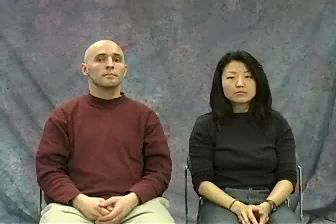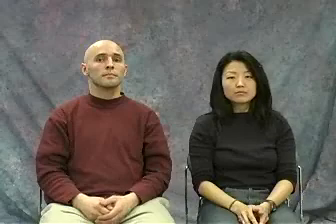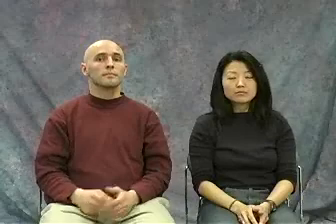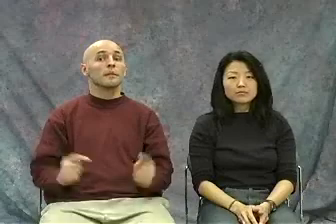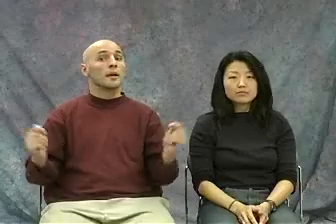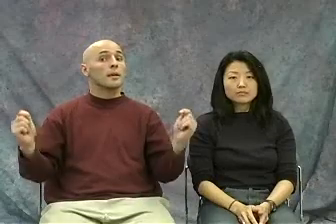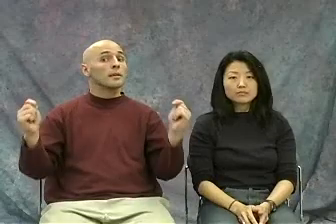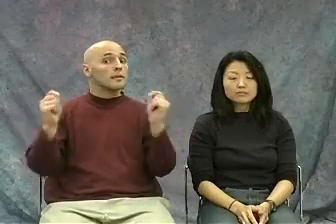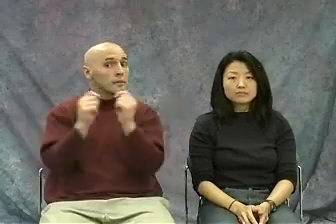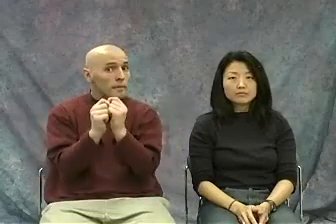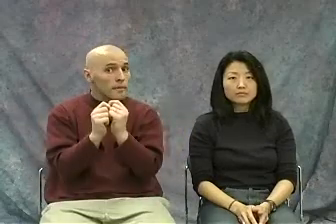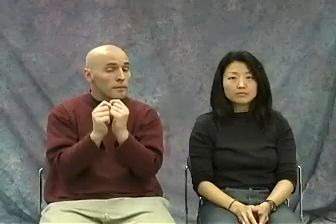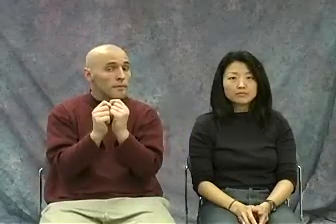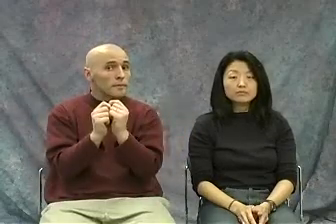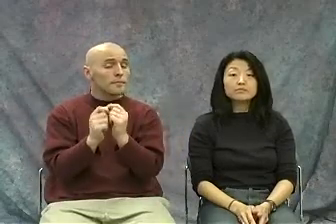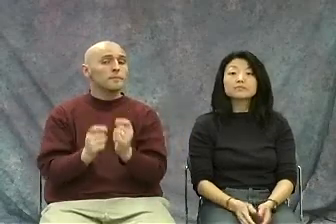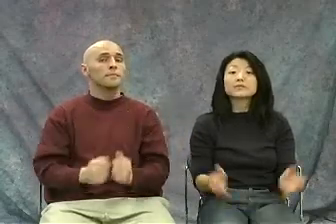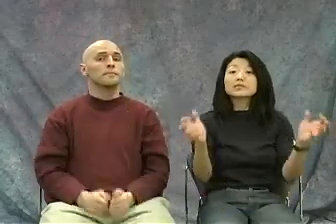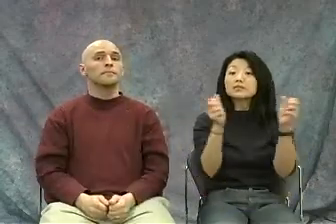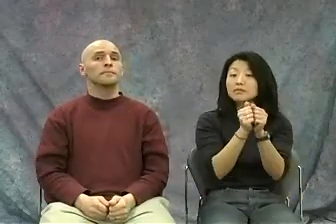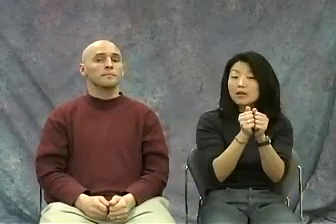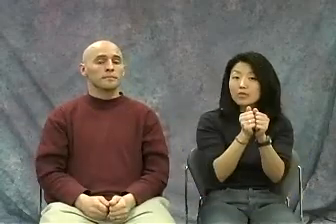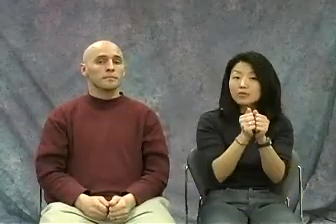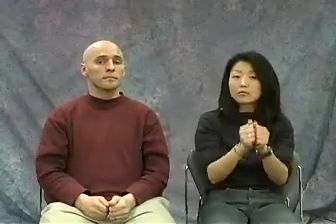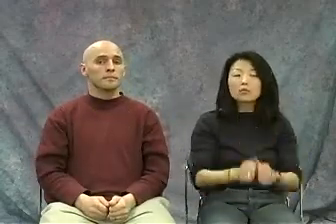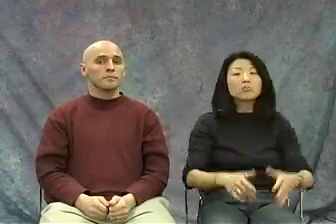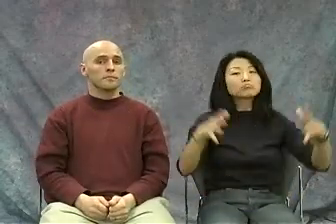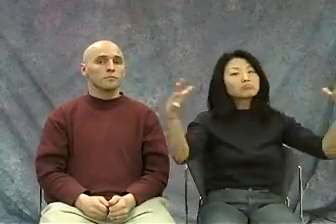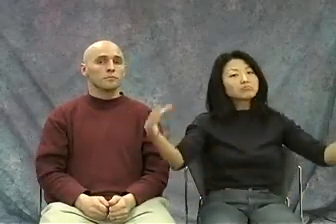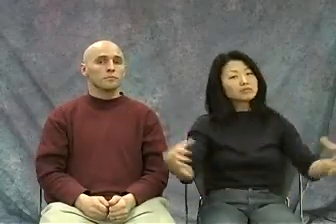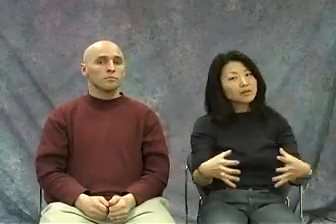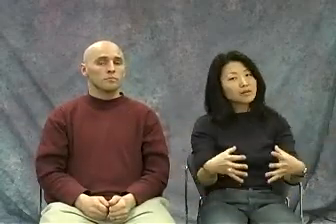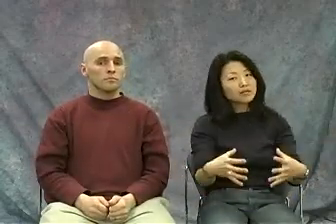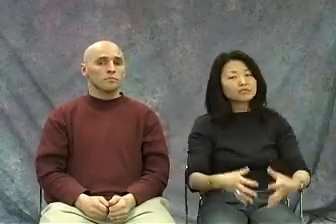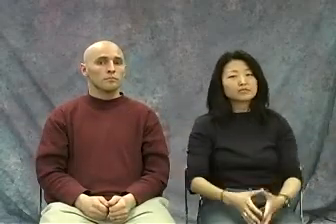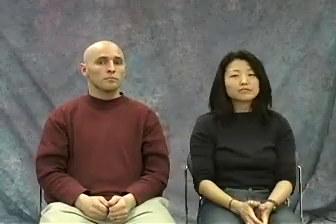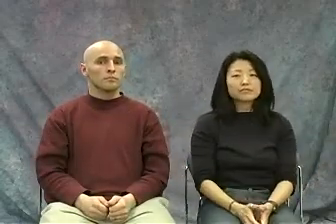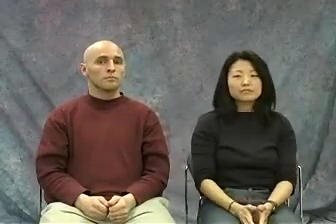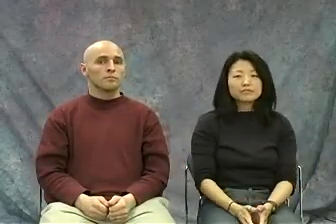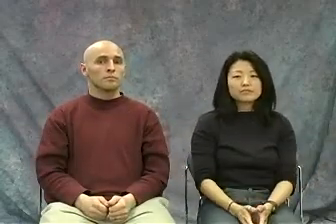together